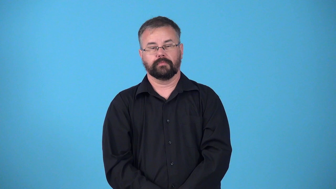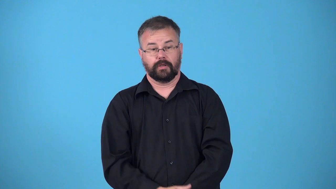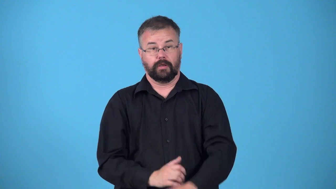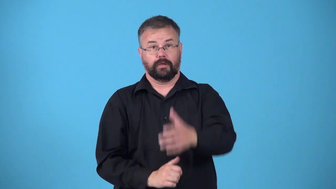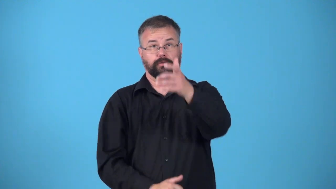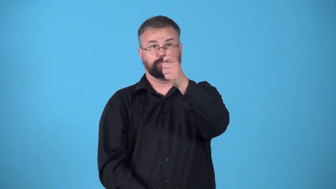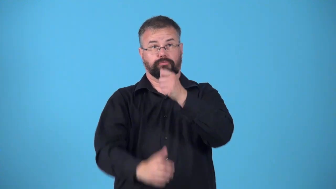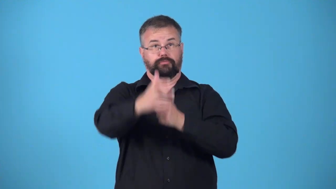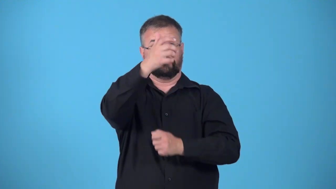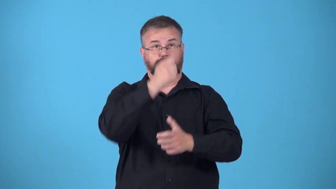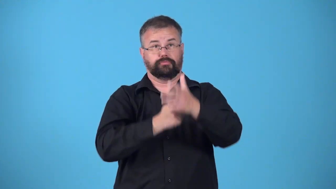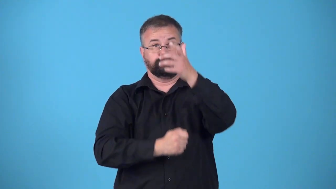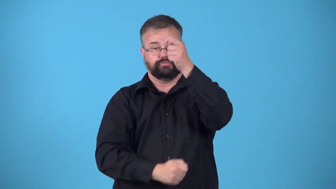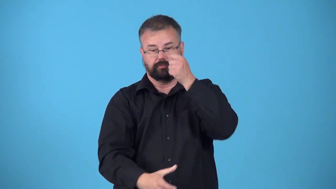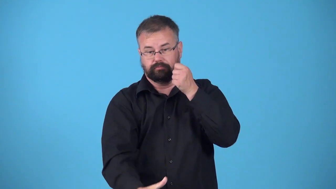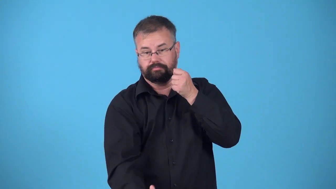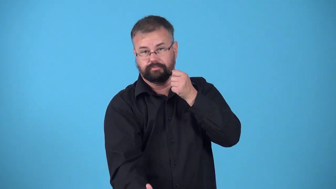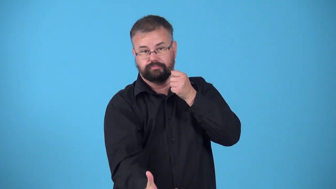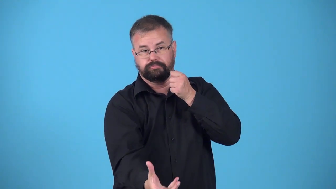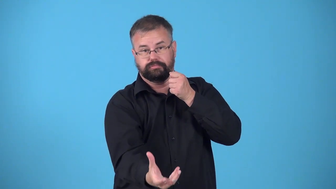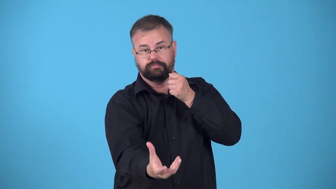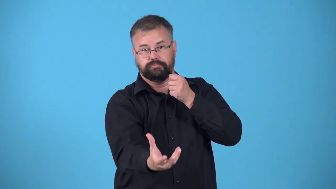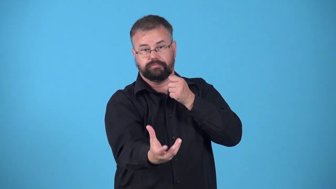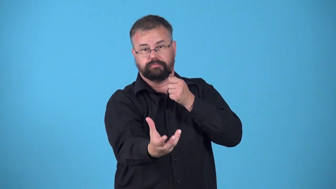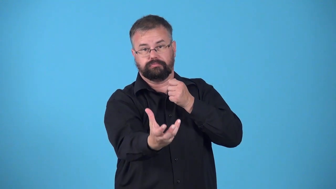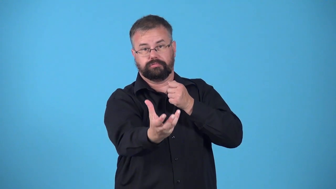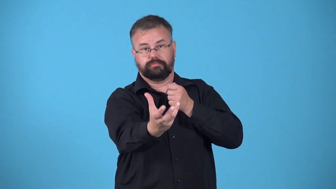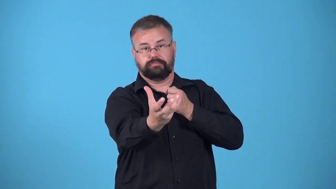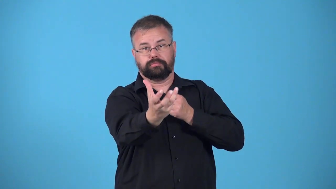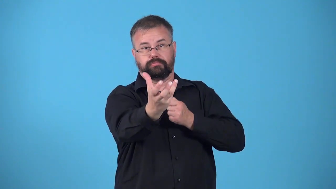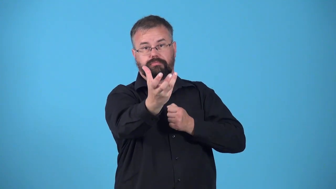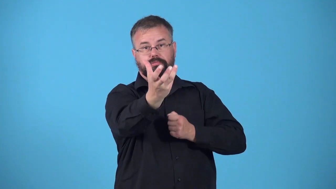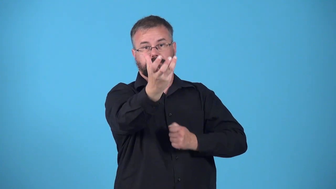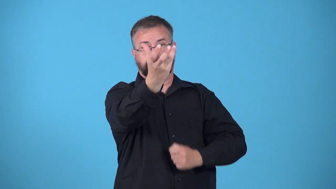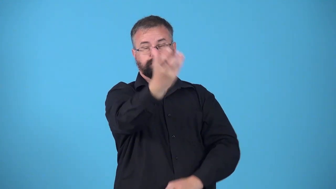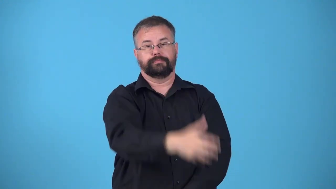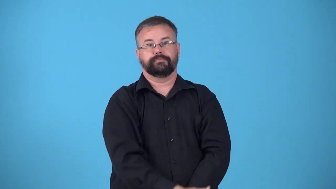draw up